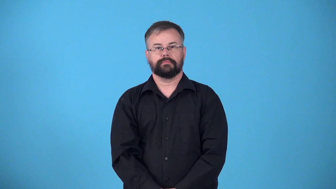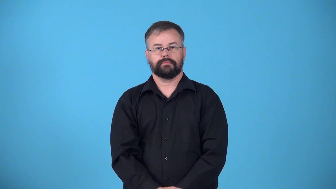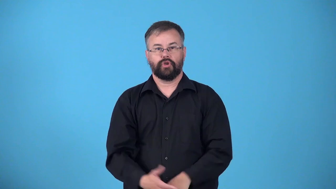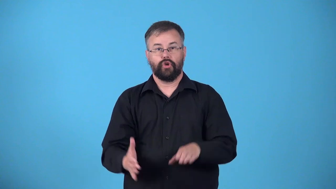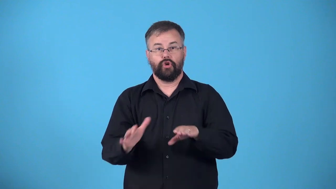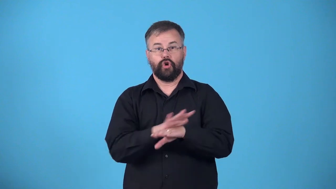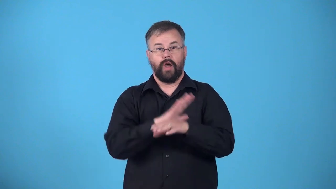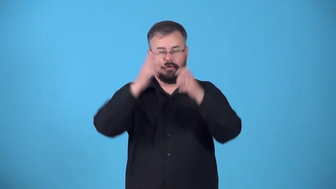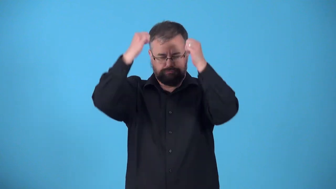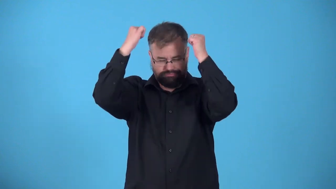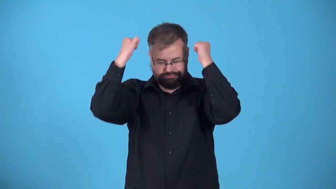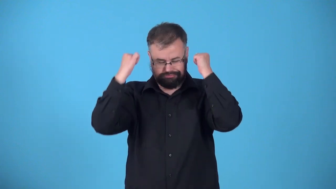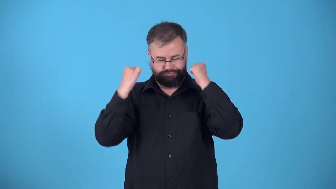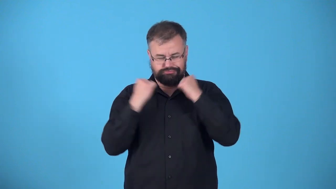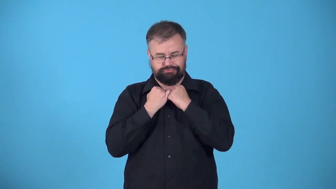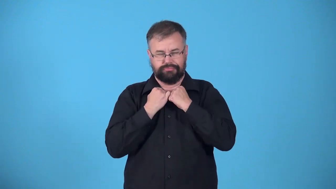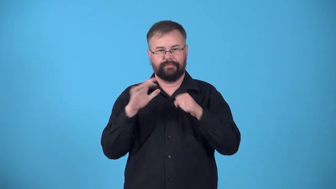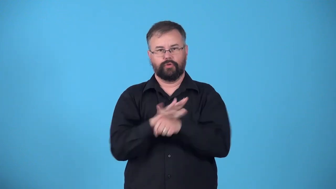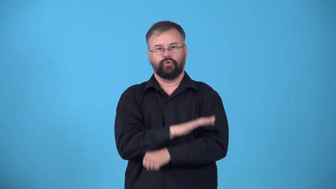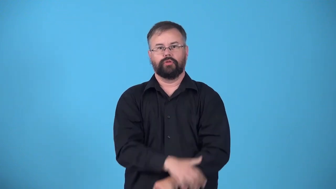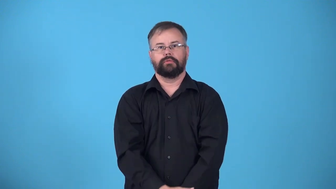headful